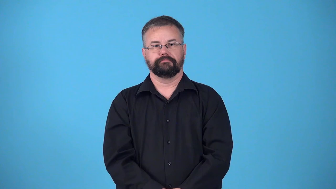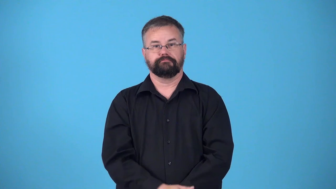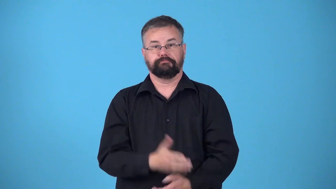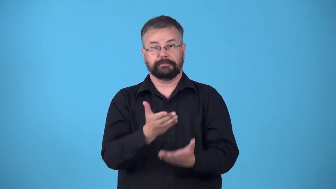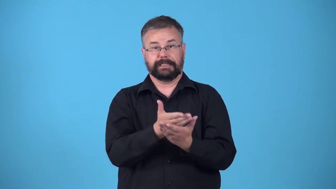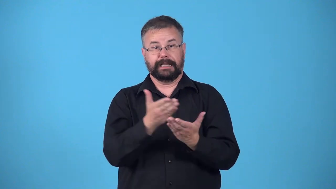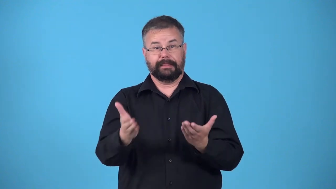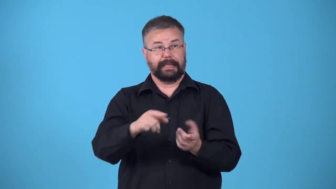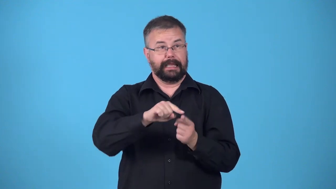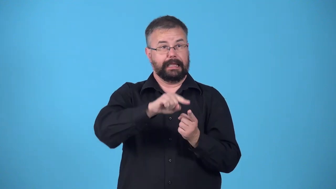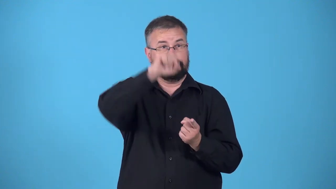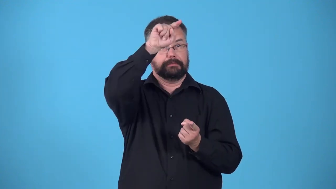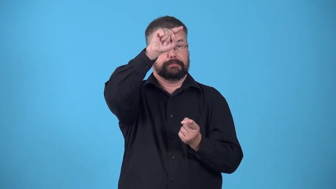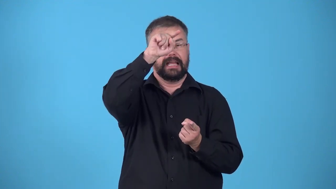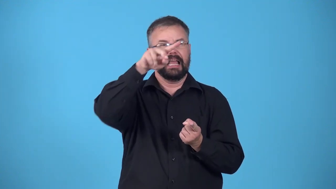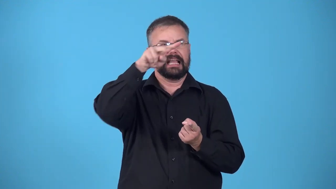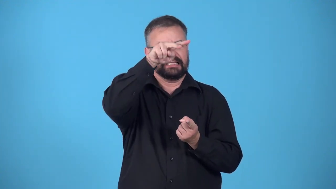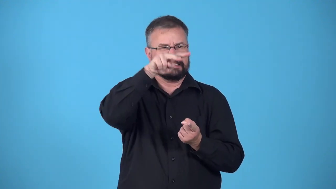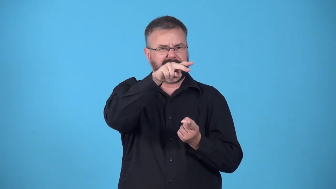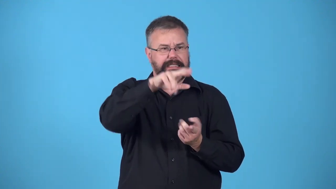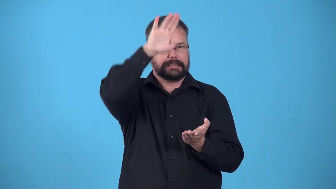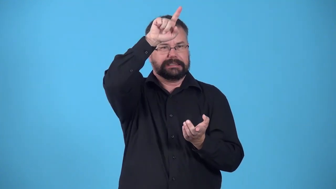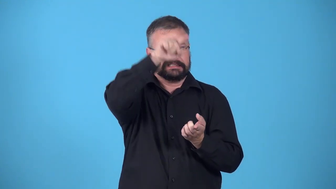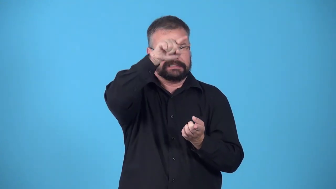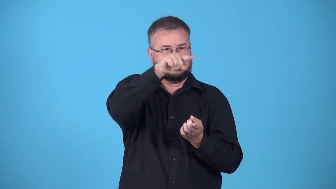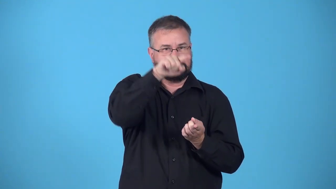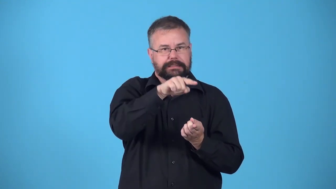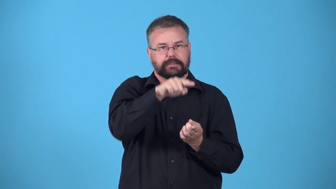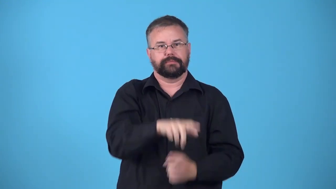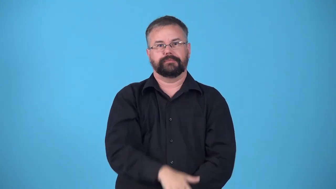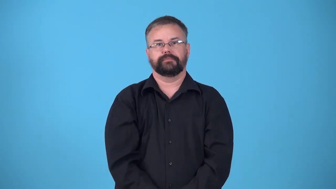cut down